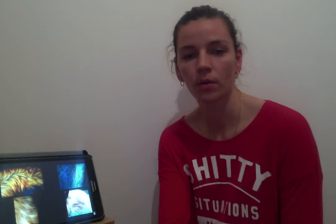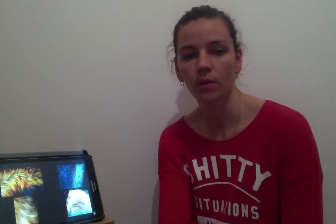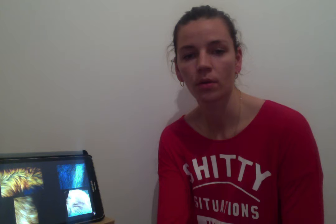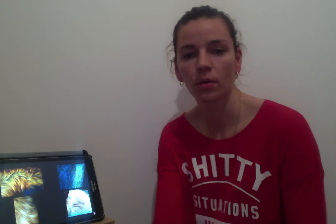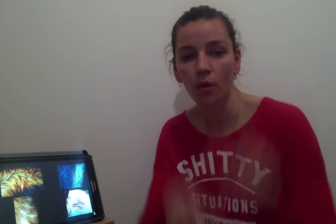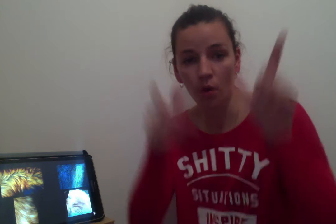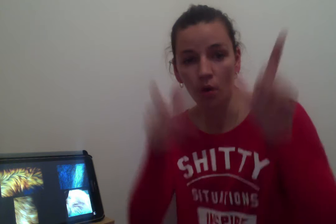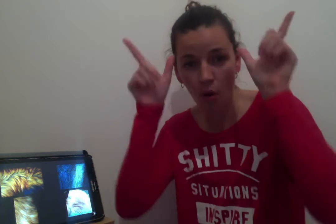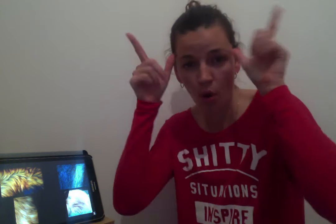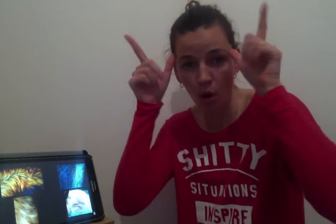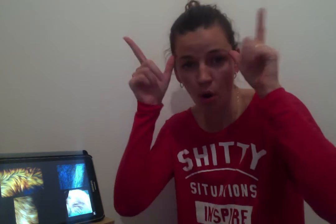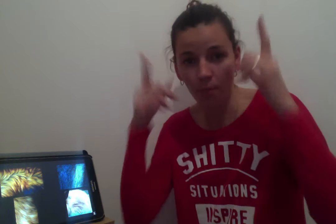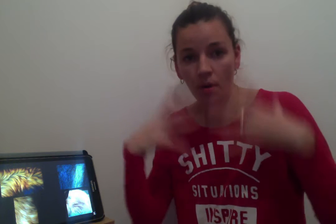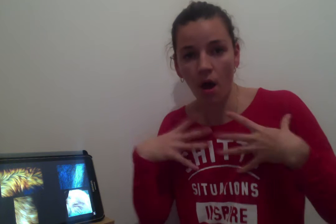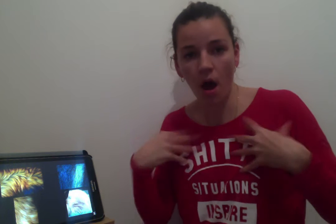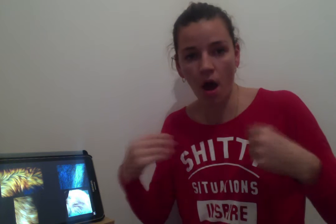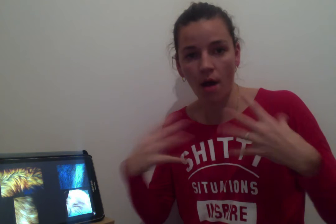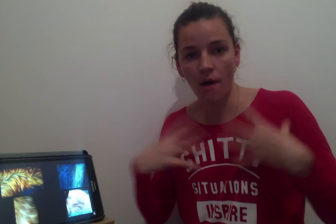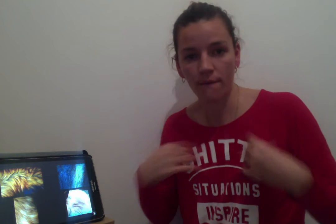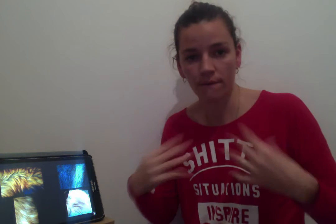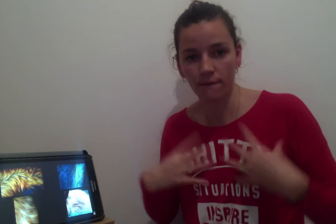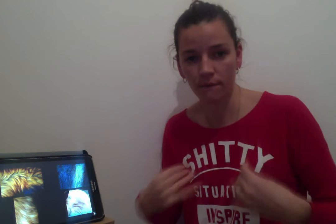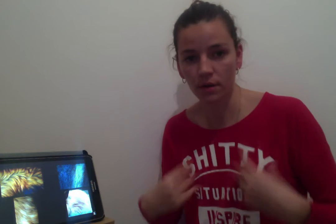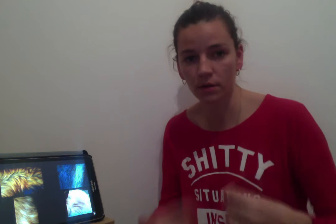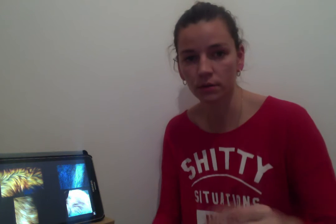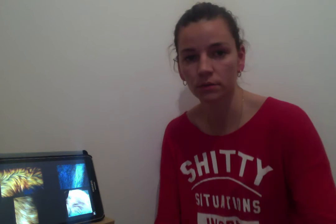fur